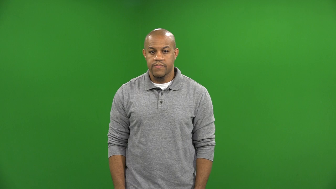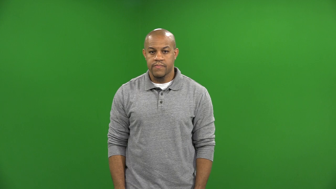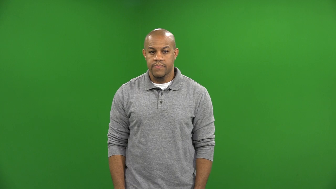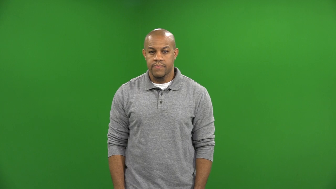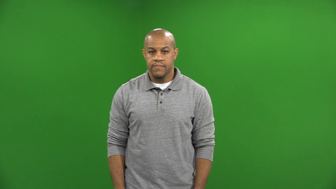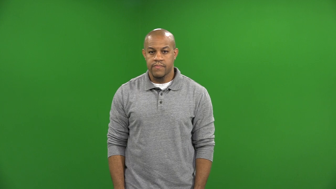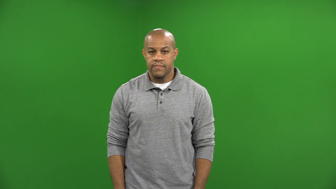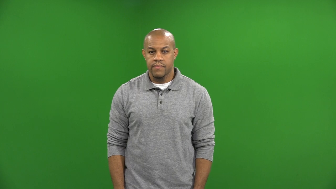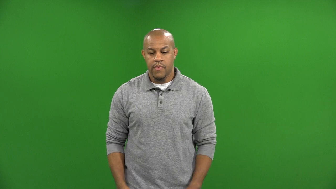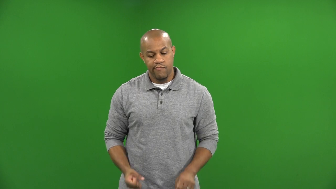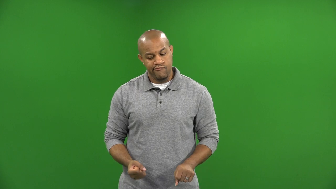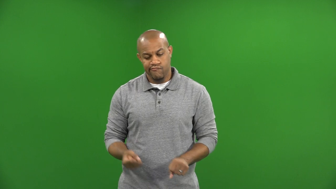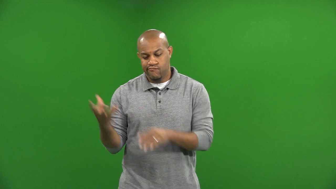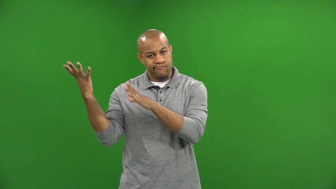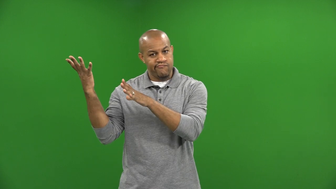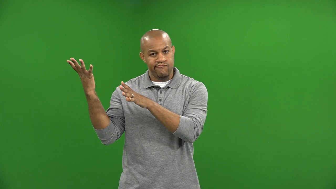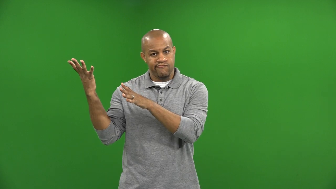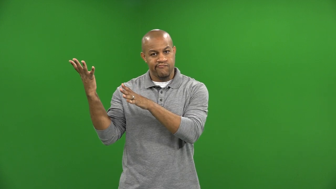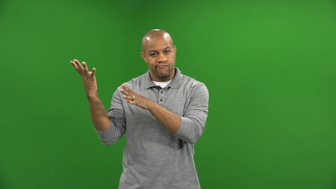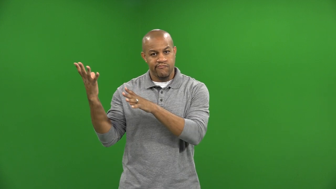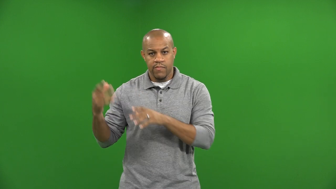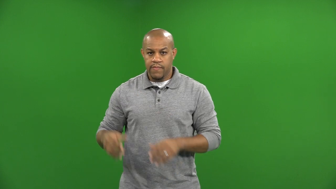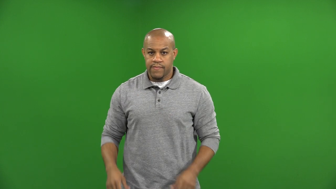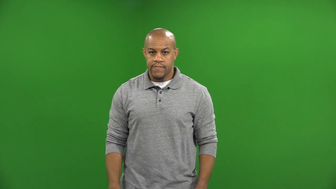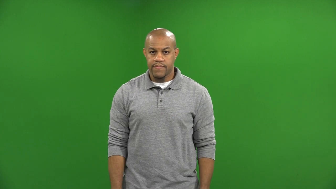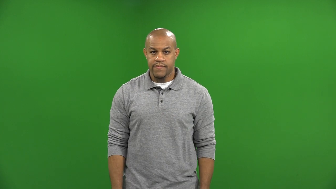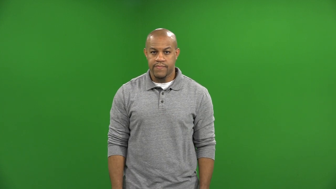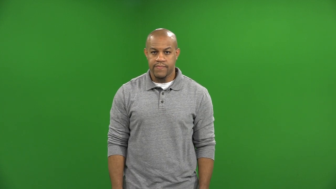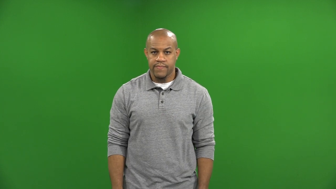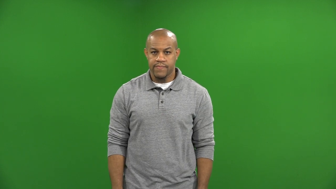Foul out